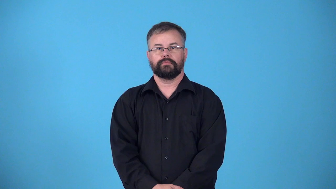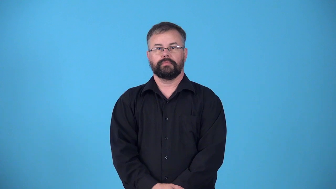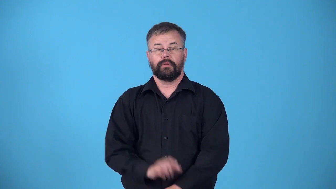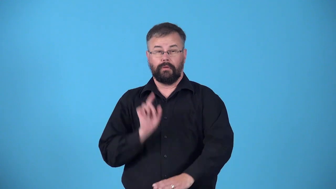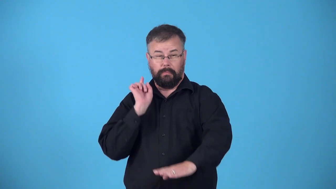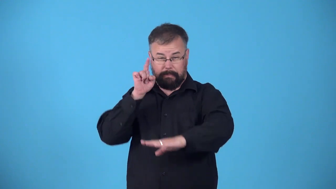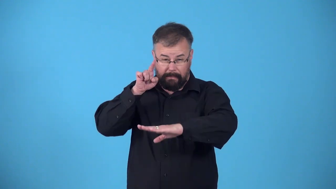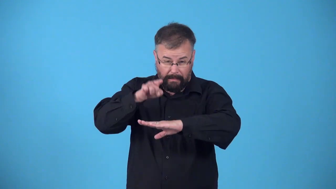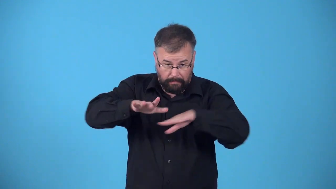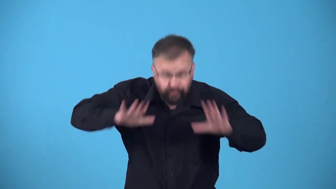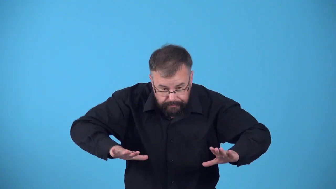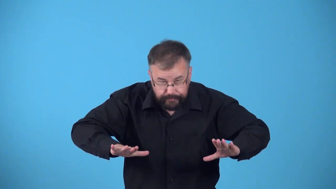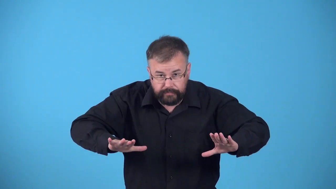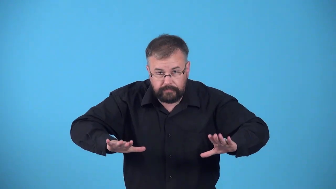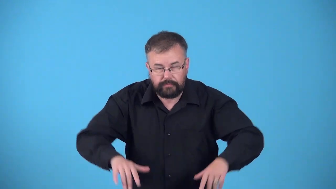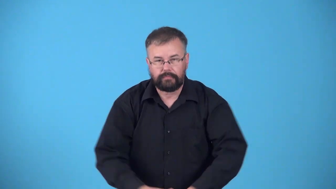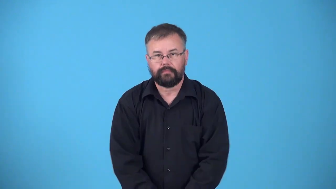stopped with a jerk